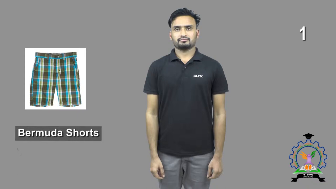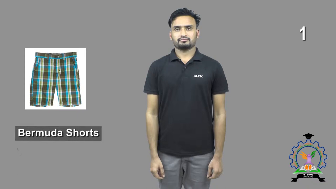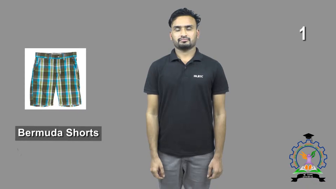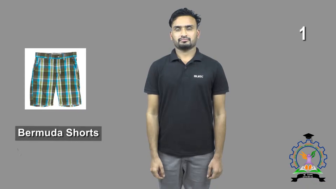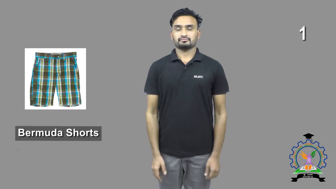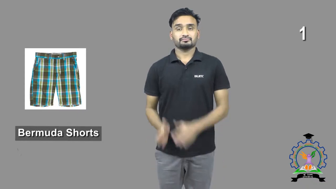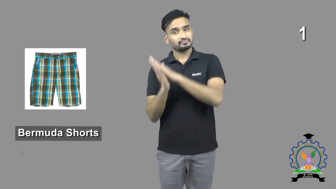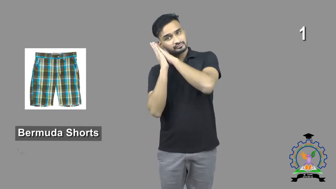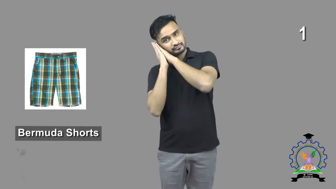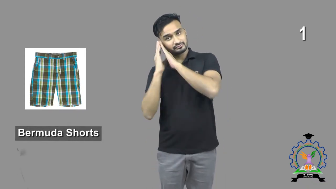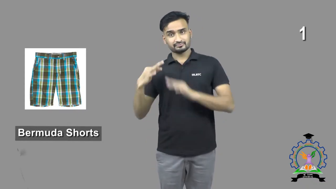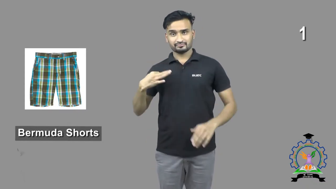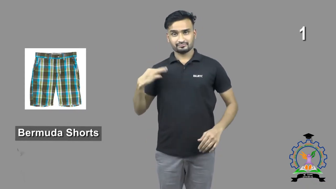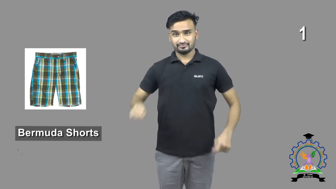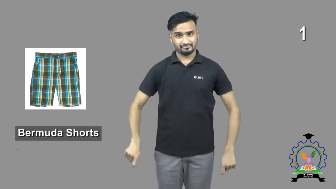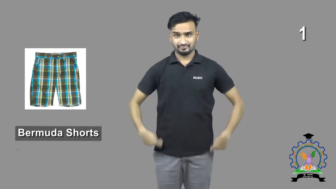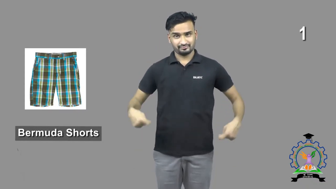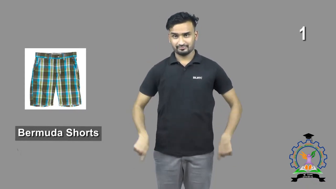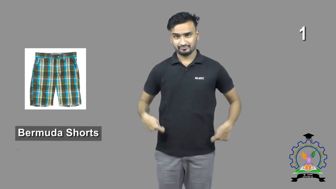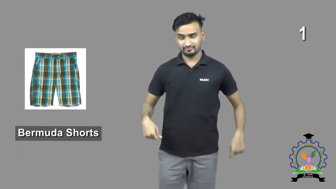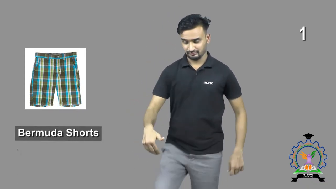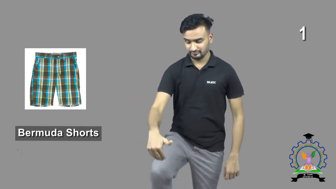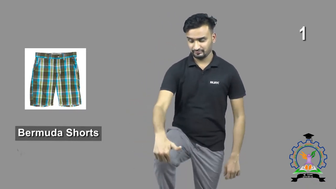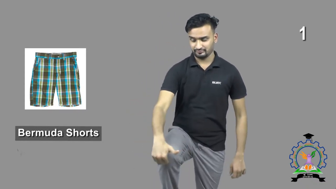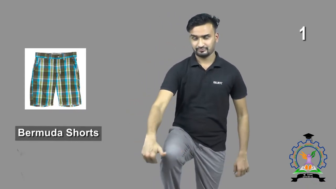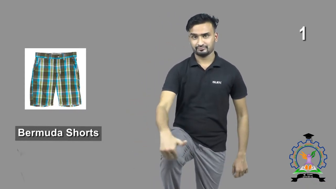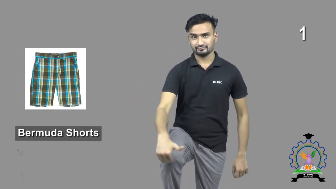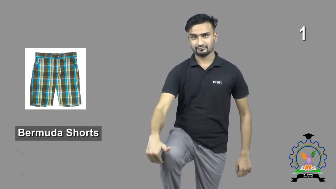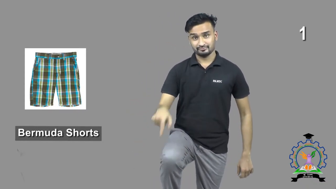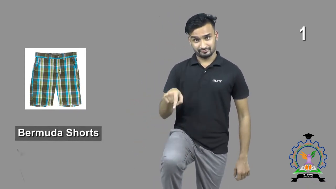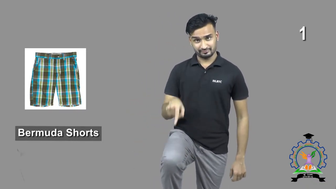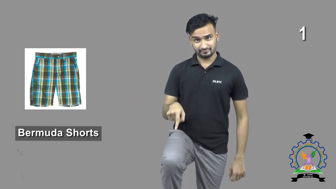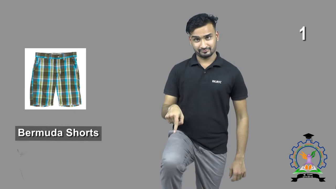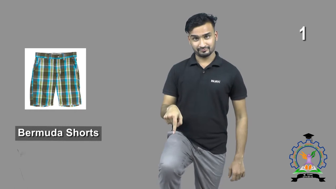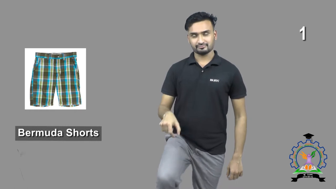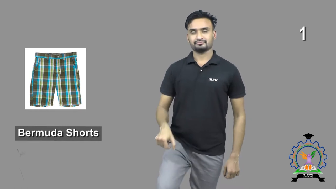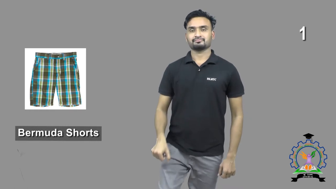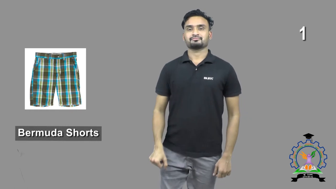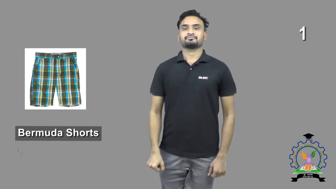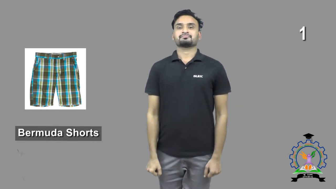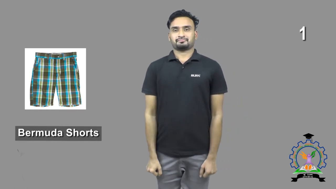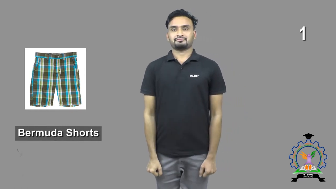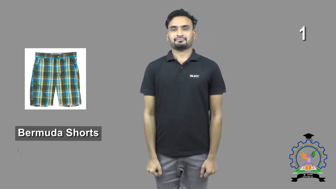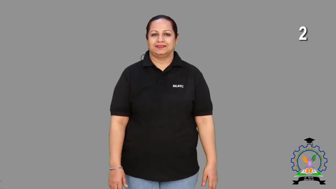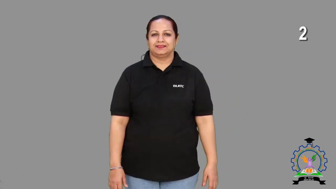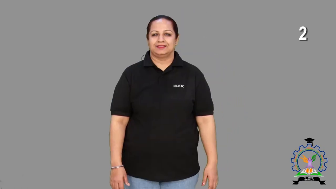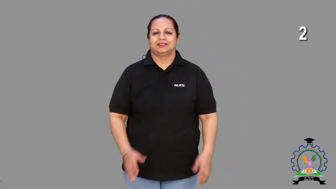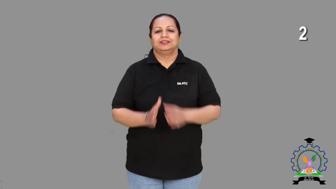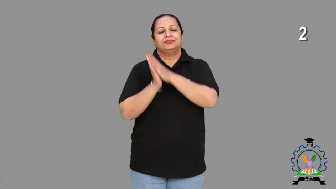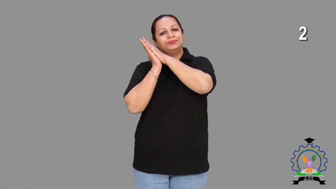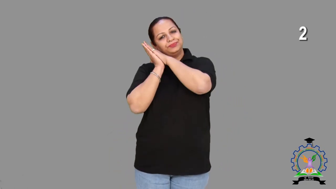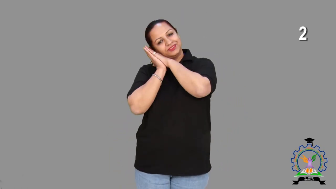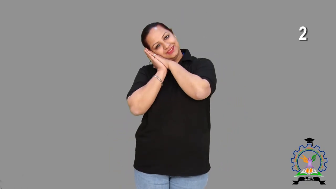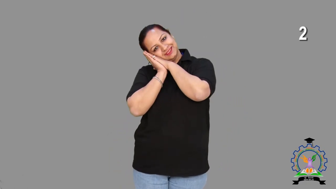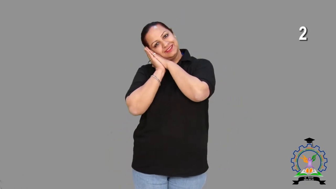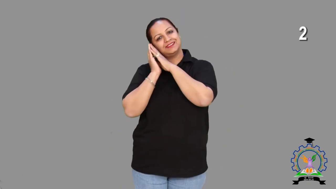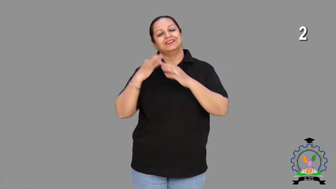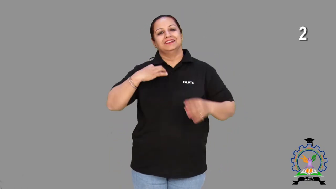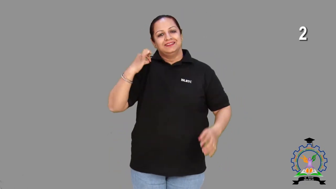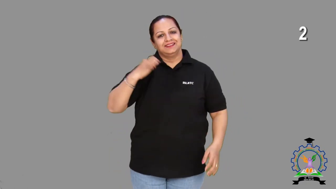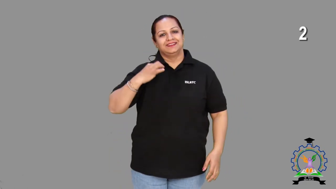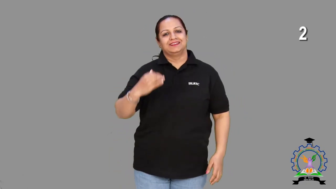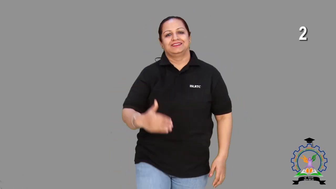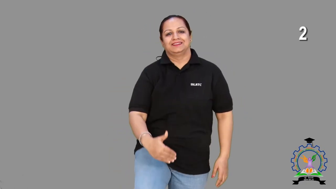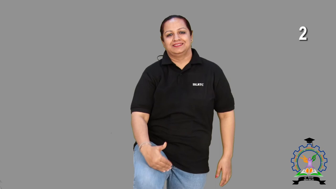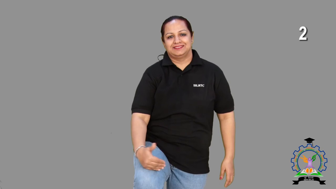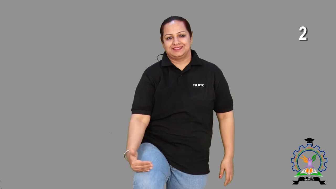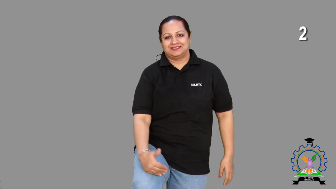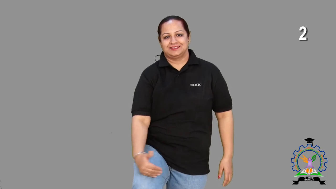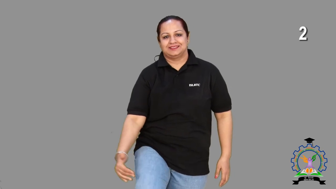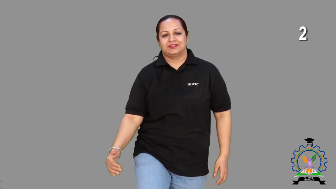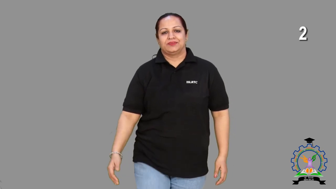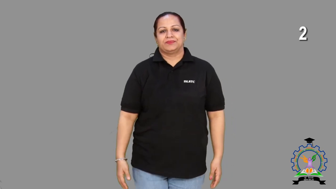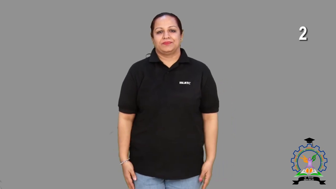Bermuda Shorts